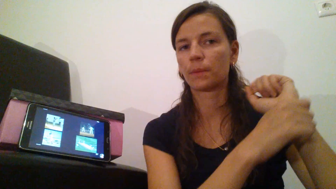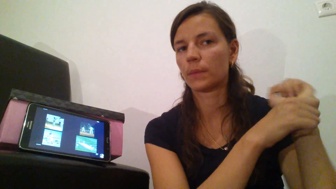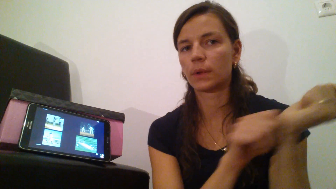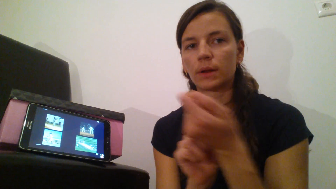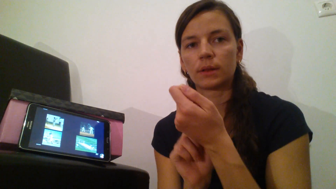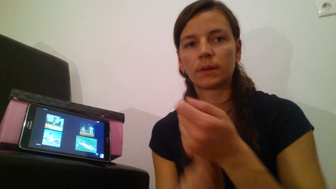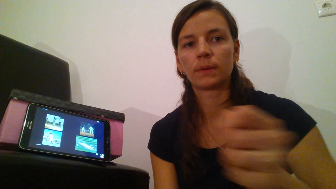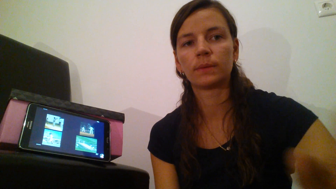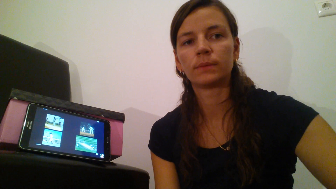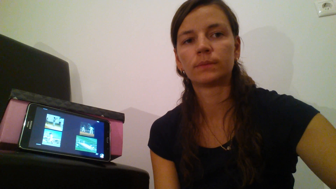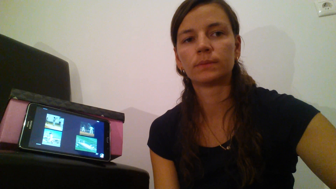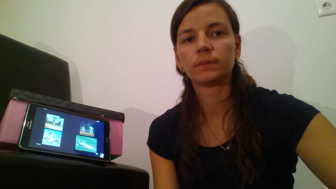cricket